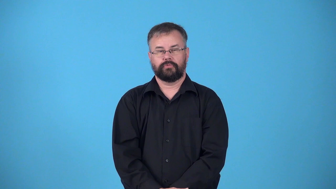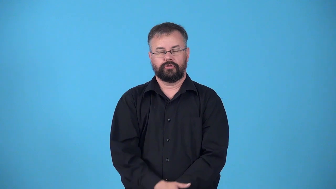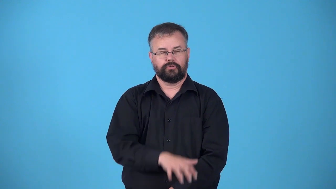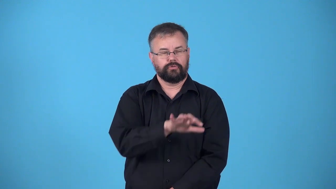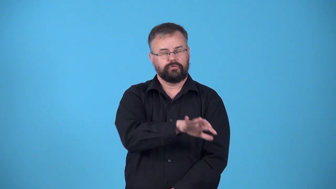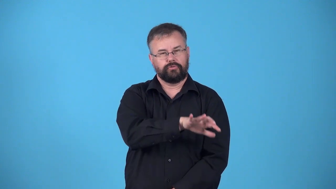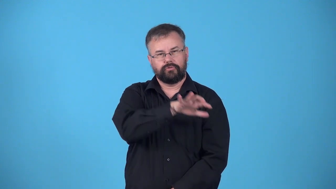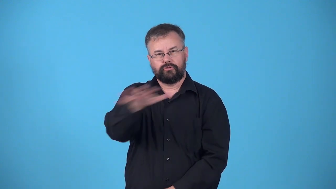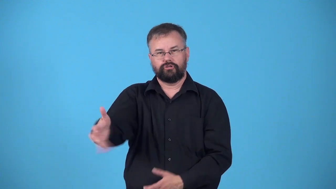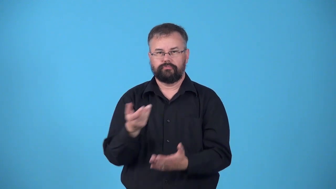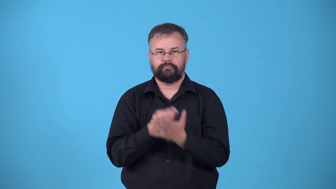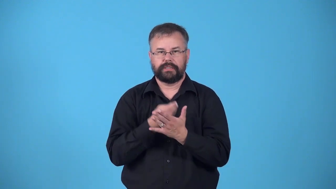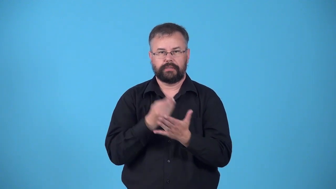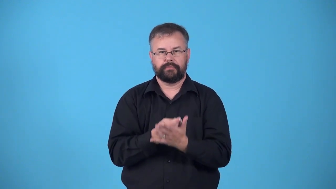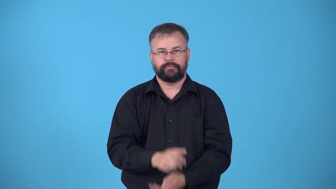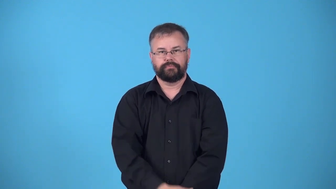mint